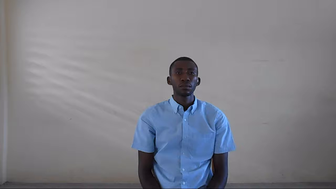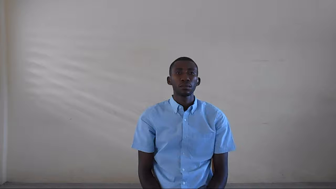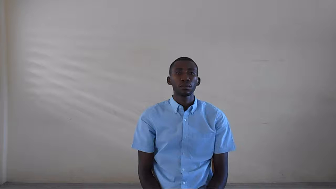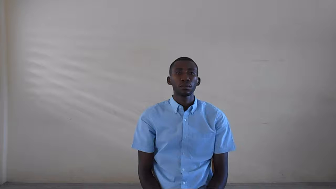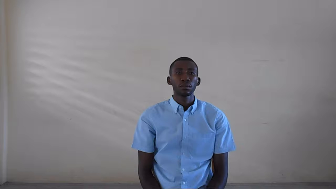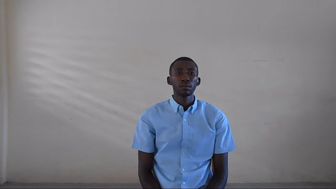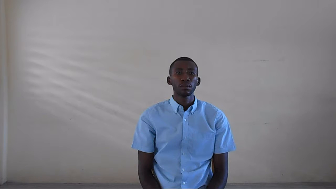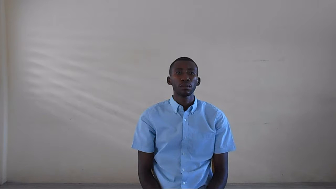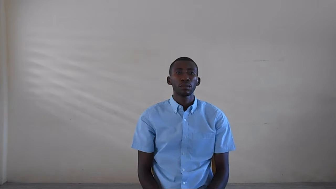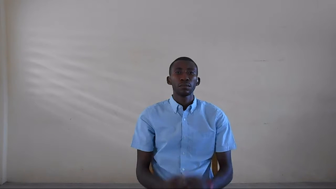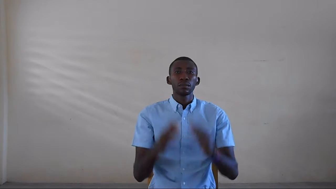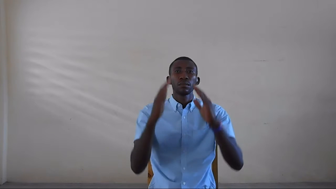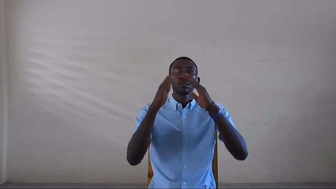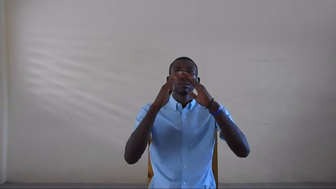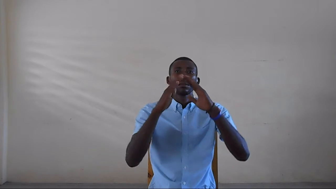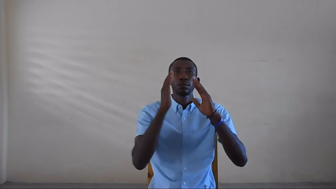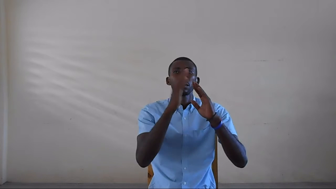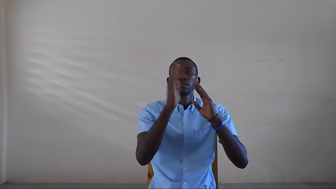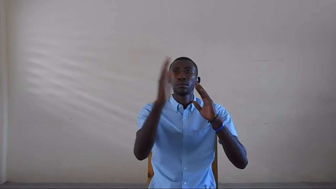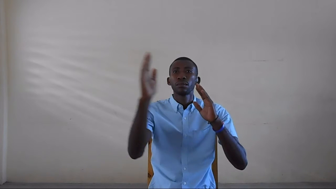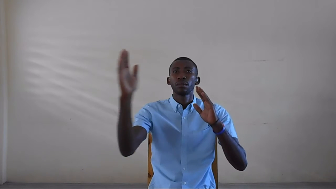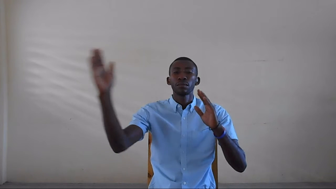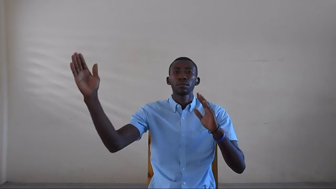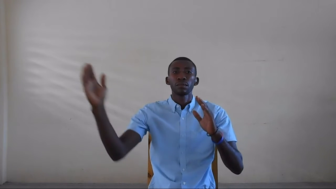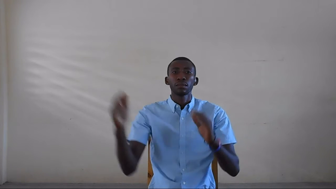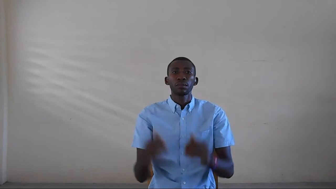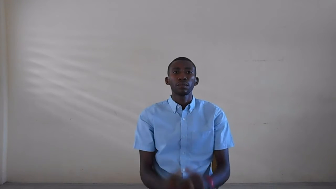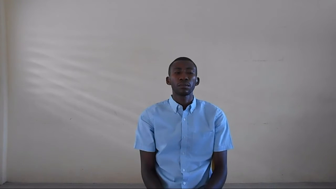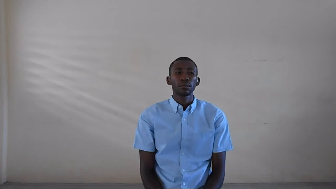apartment